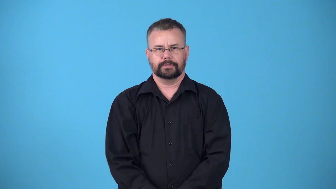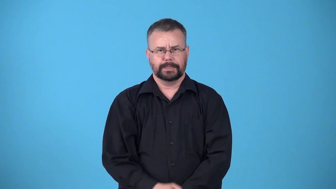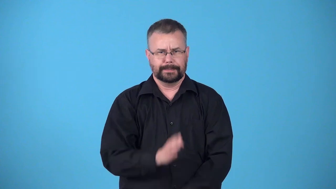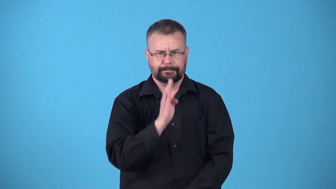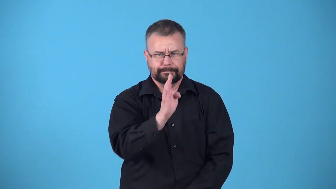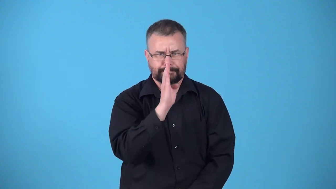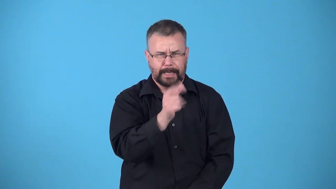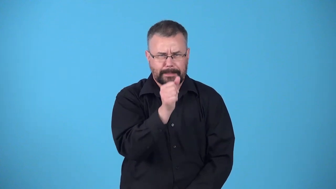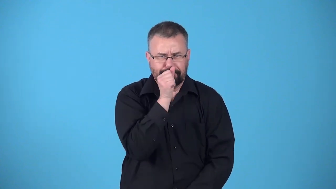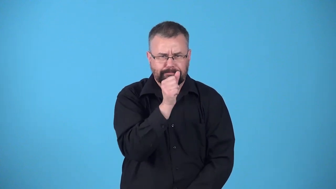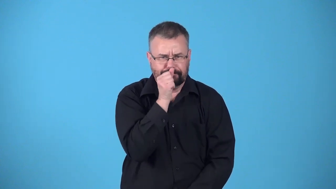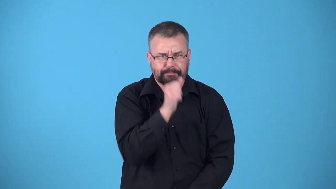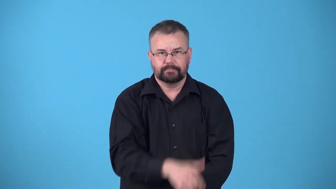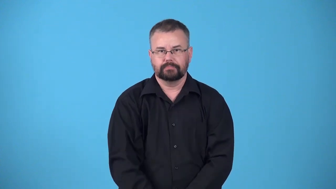between you and me and the cat's whiskers